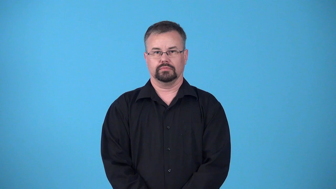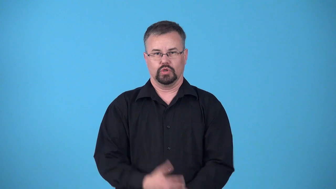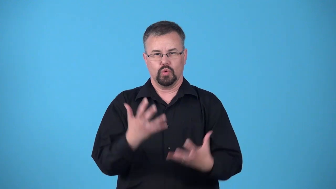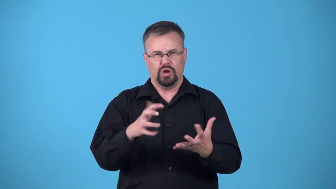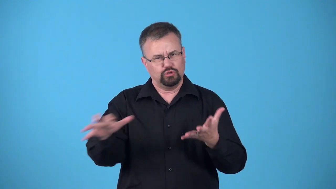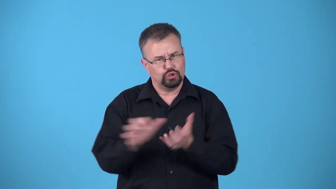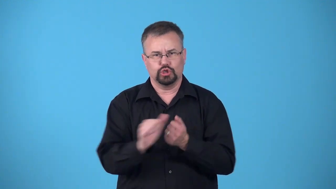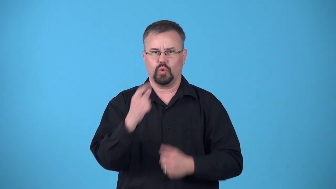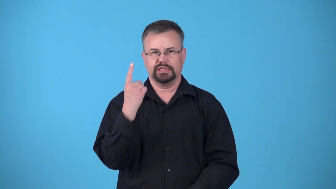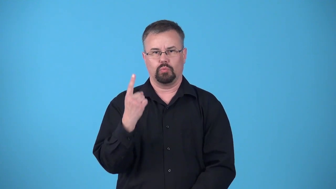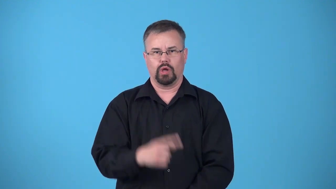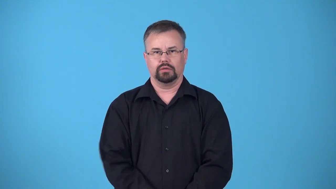head on a spike